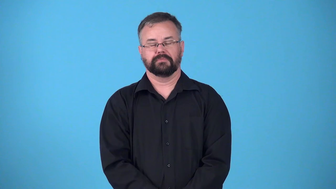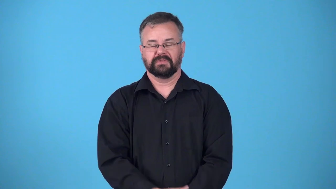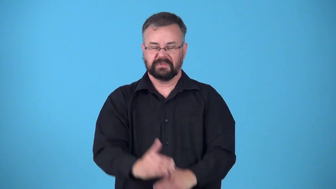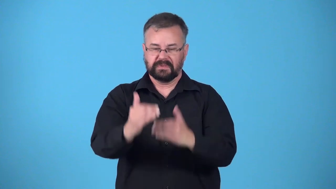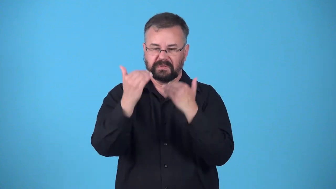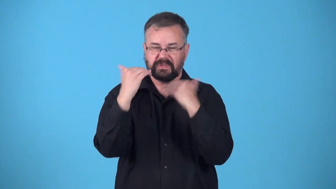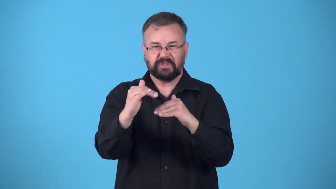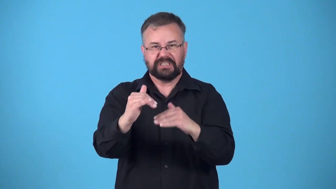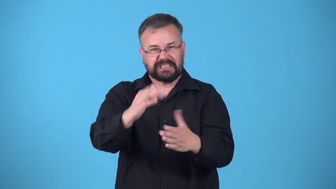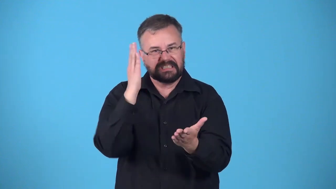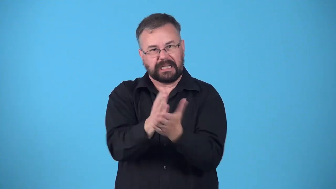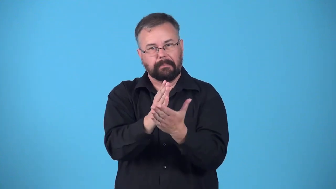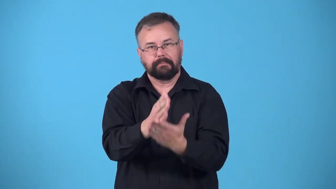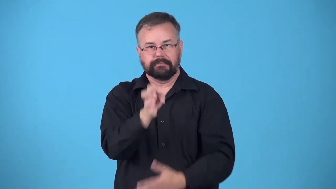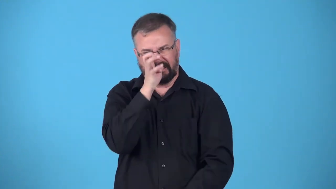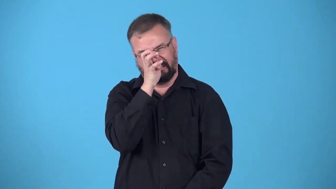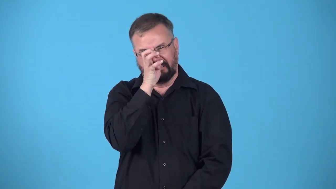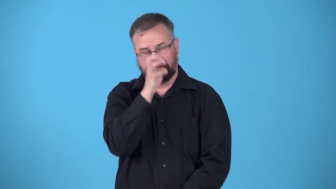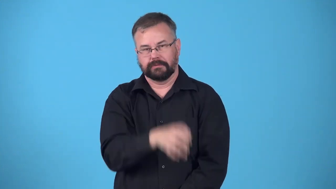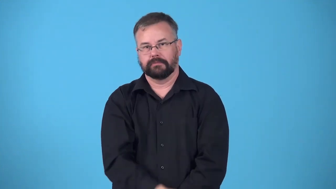clamp down,clamp down on,crack down,crack down on